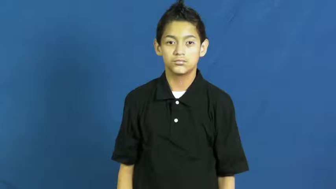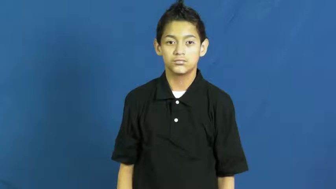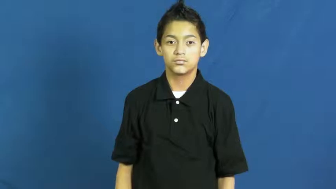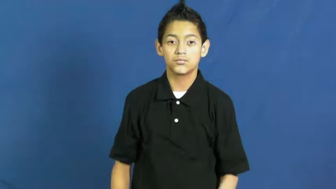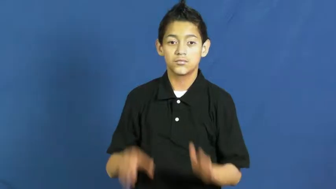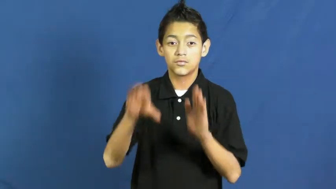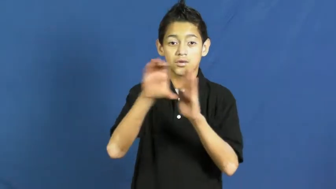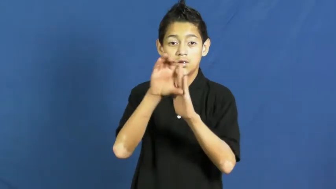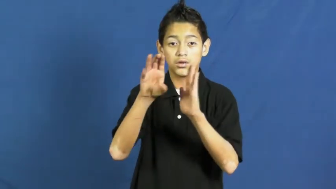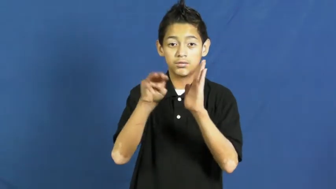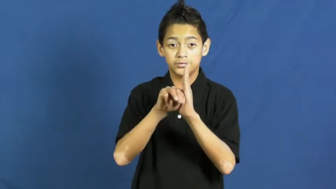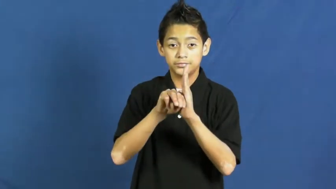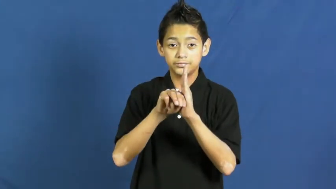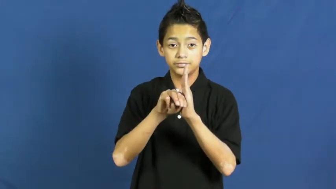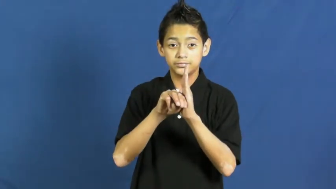curriculum